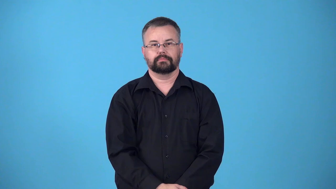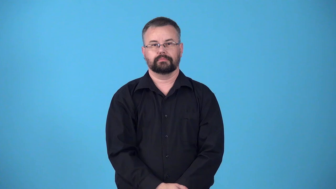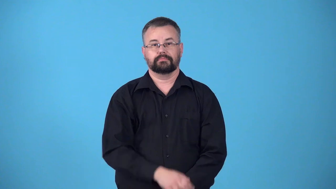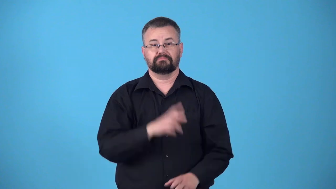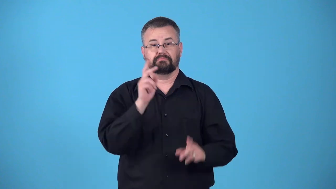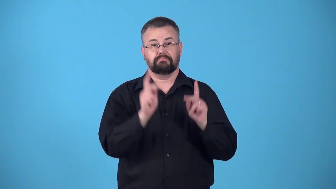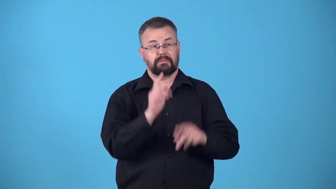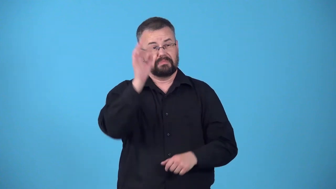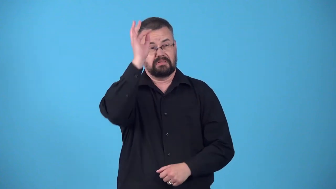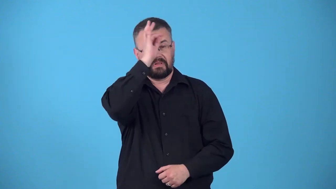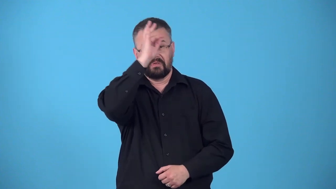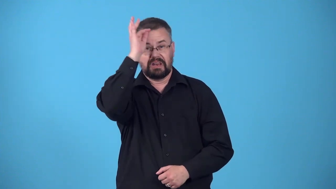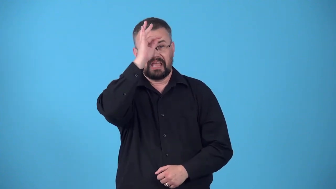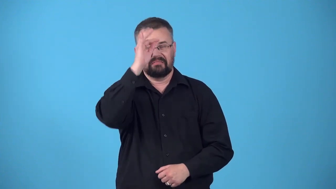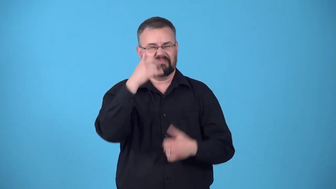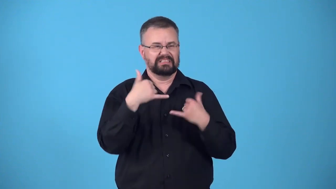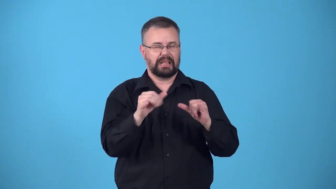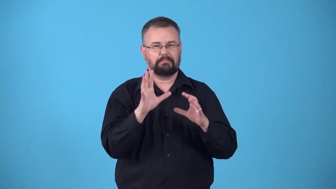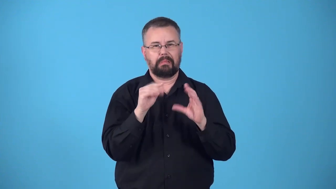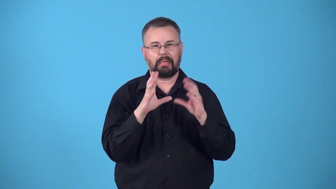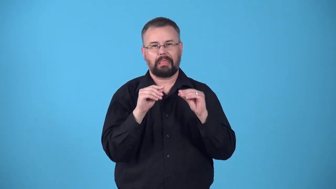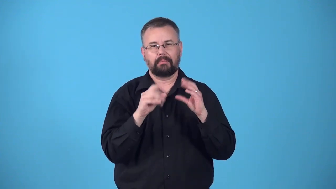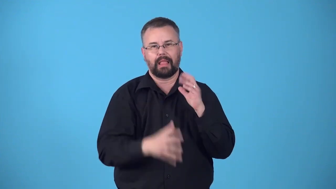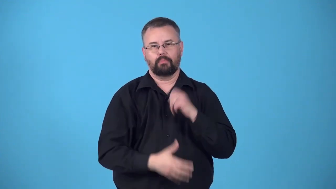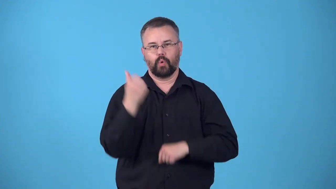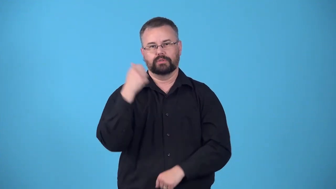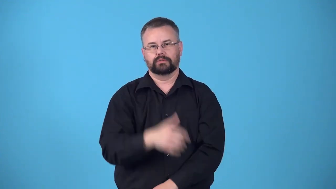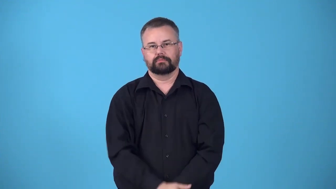empty vessels make the most noise